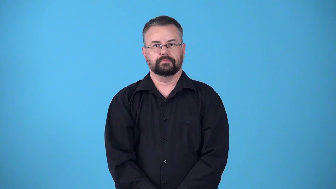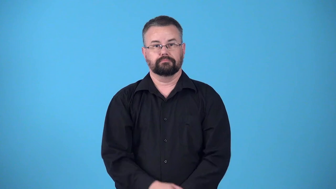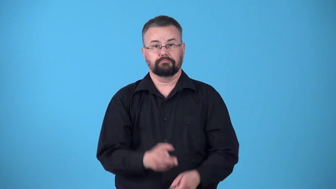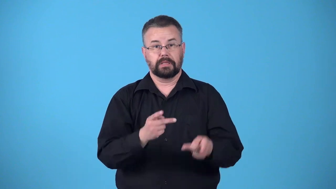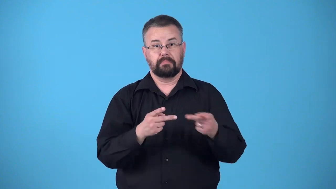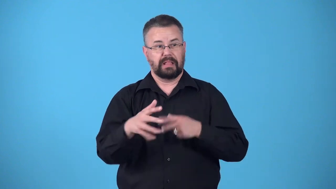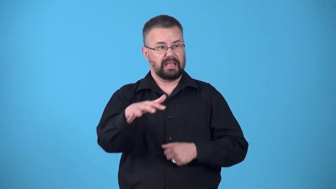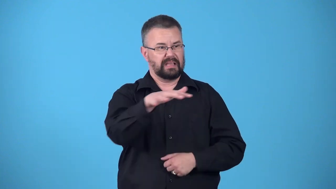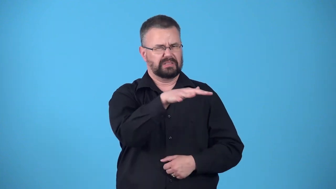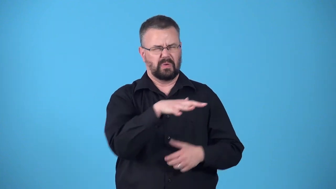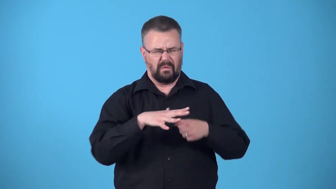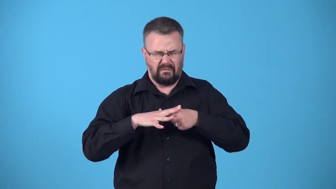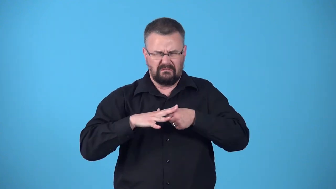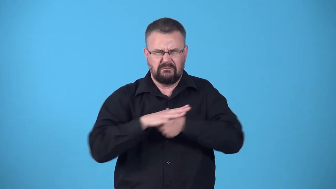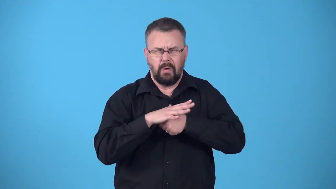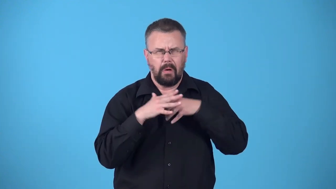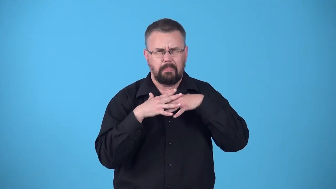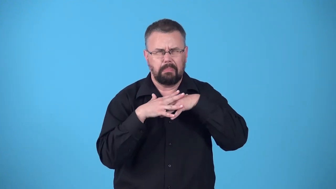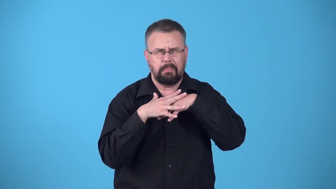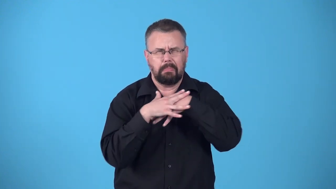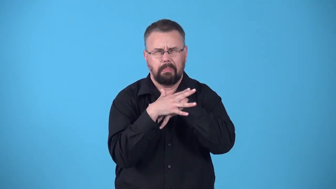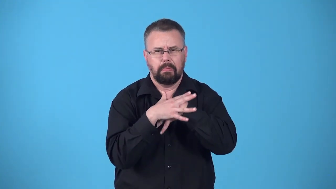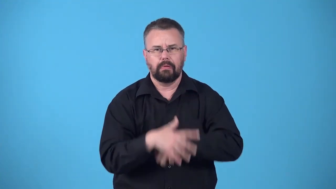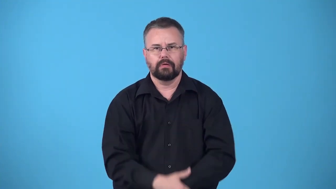burst at the seams